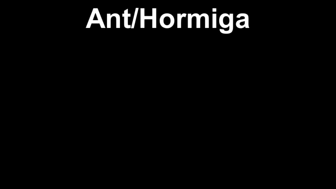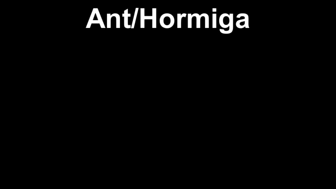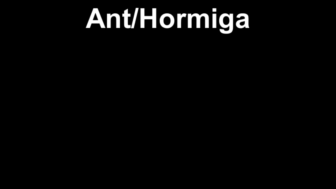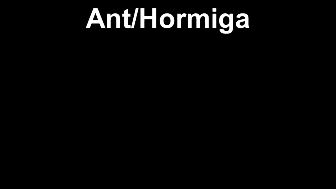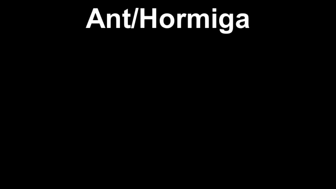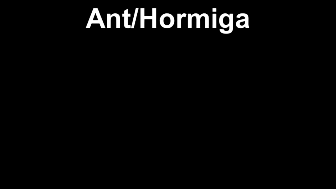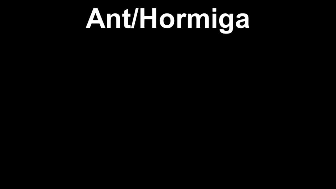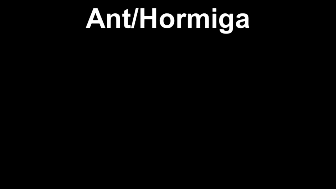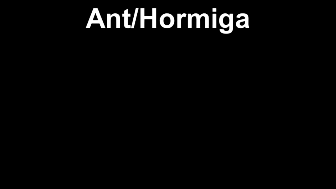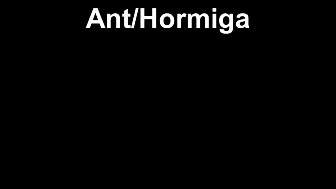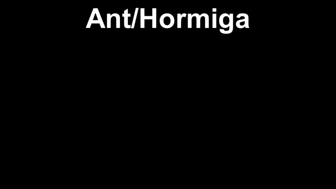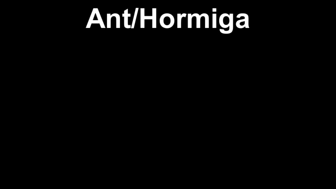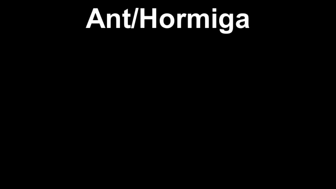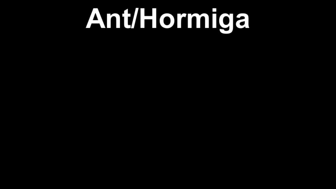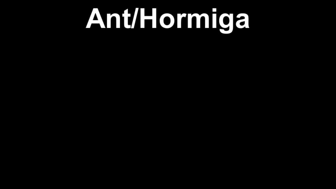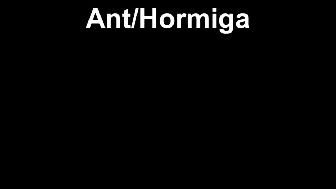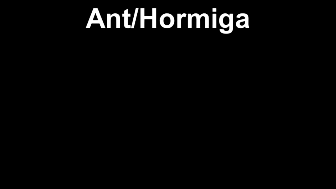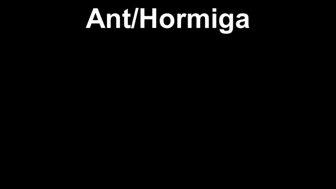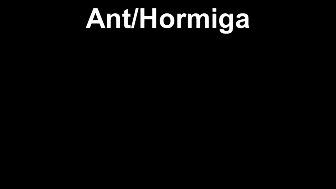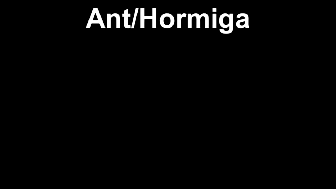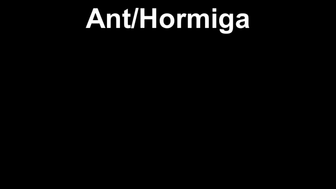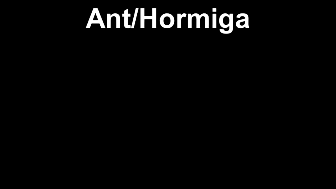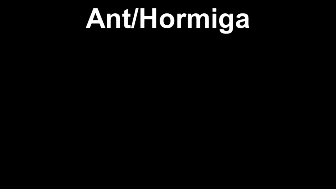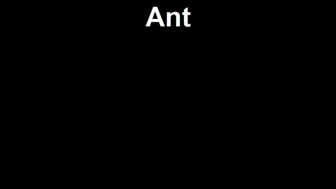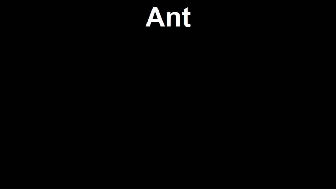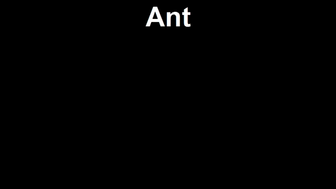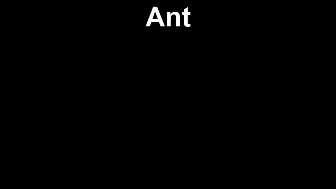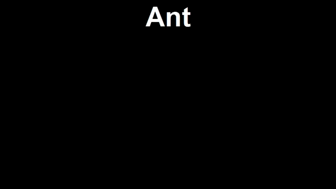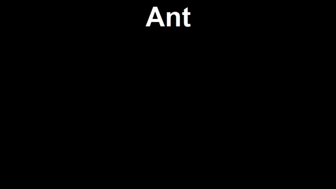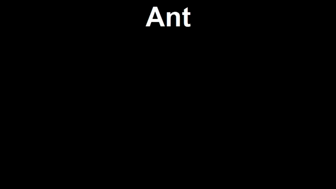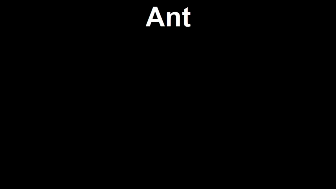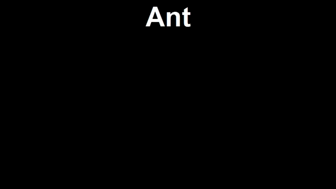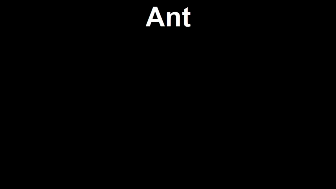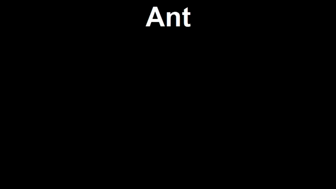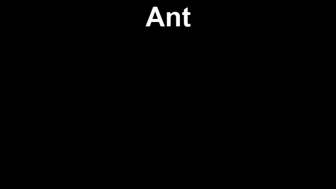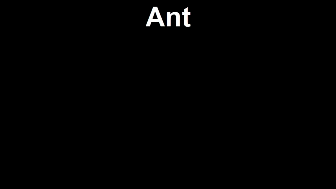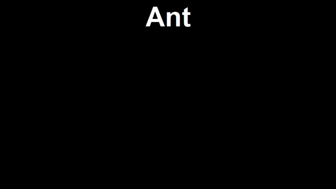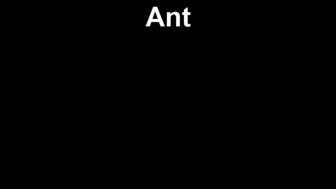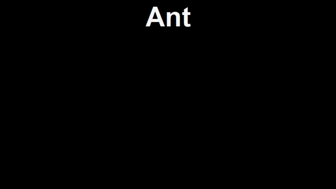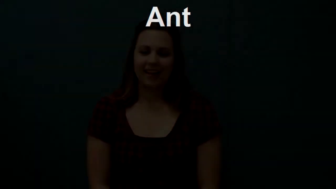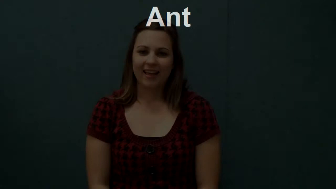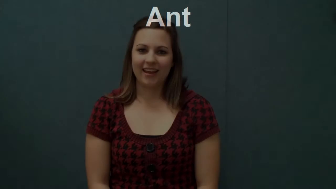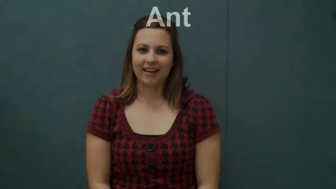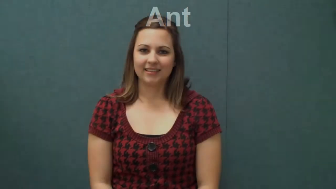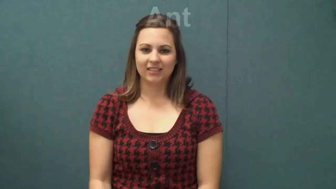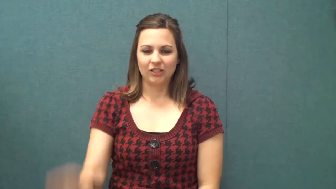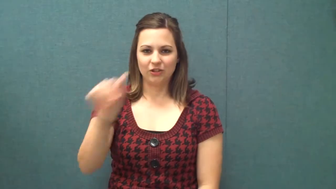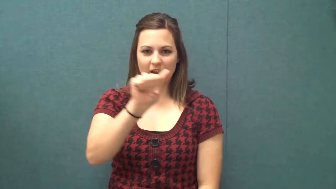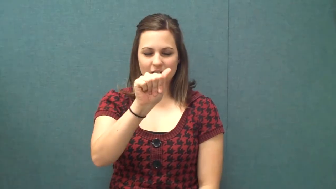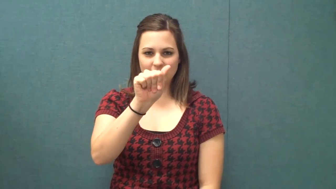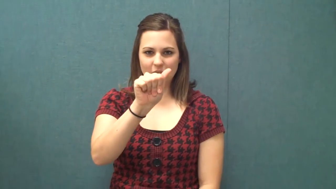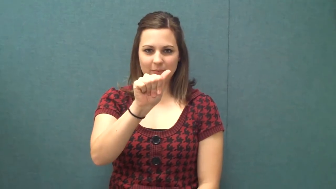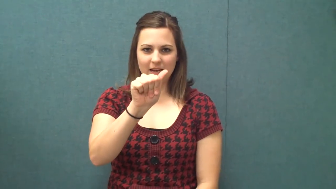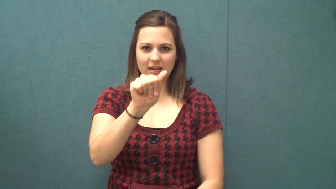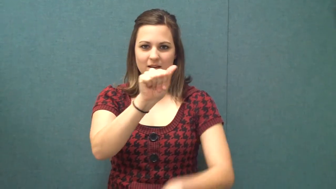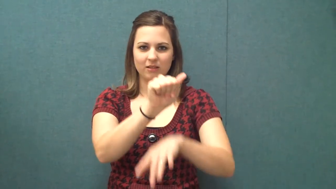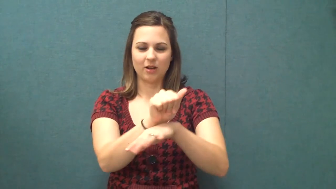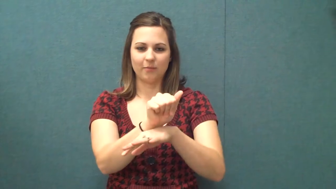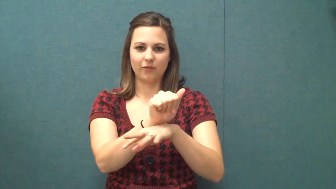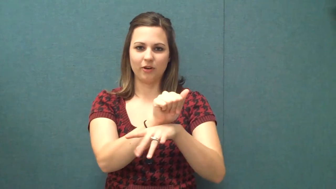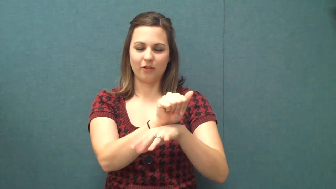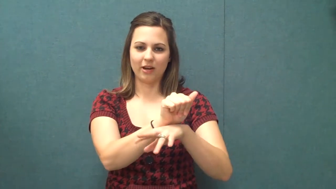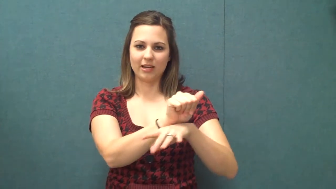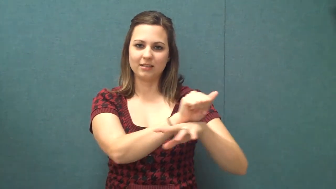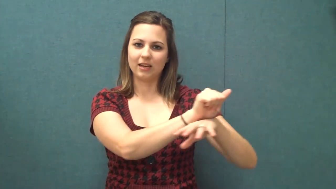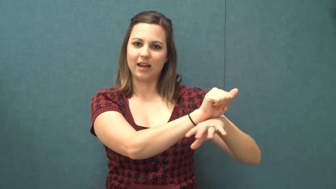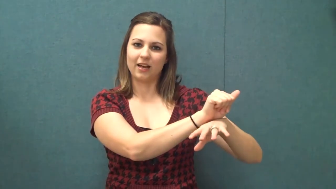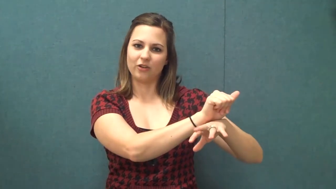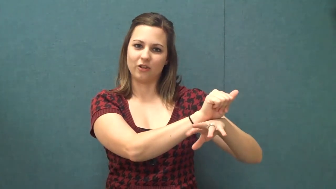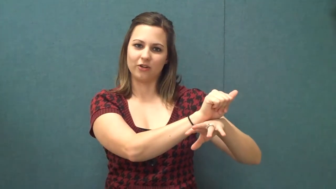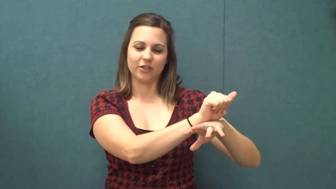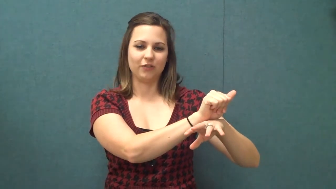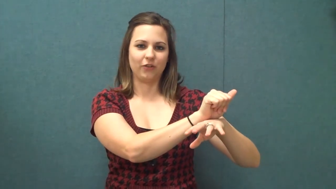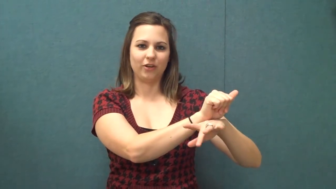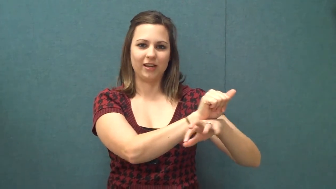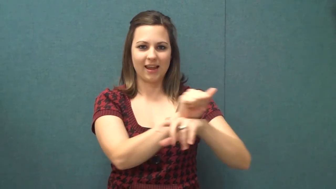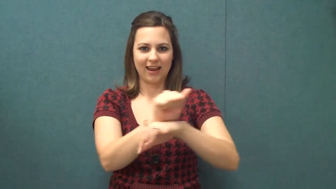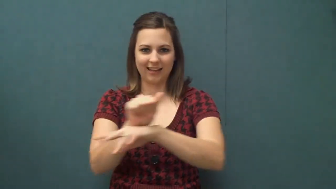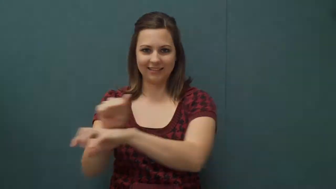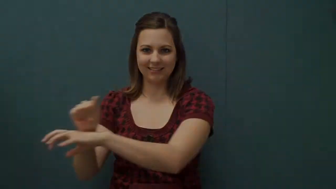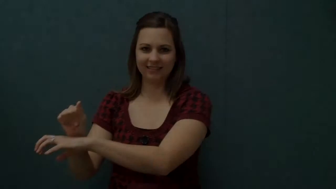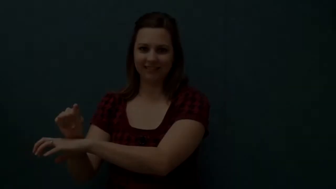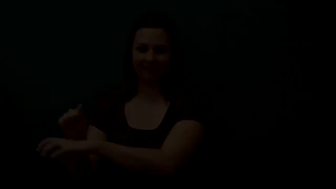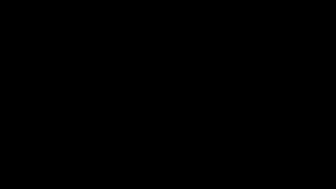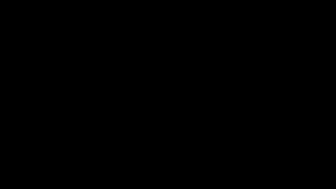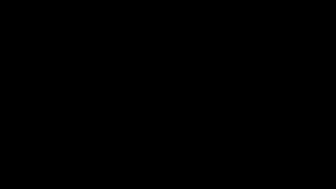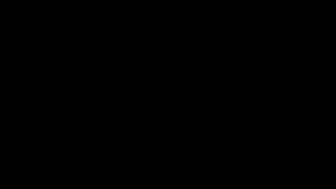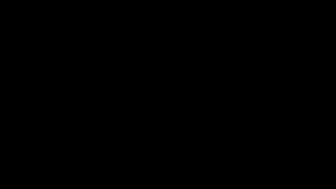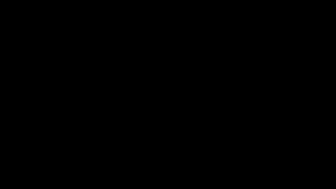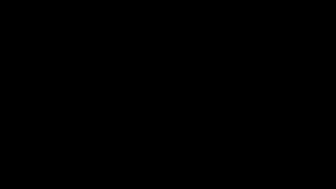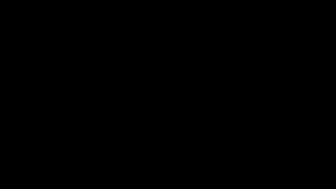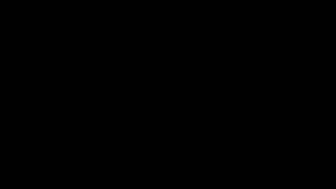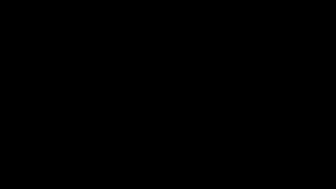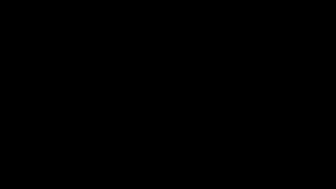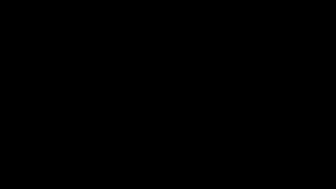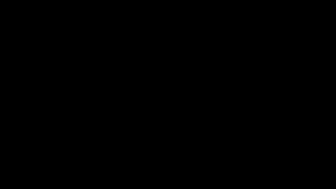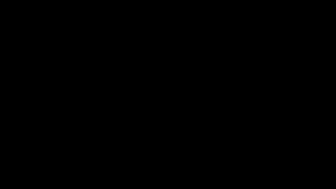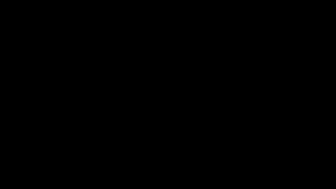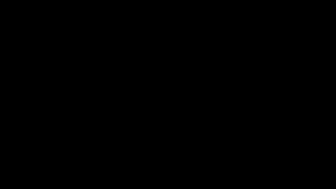Ant